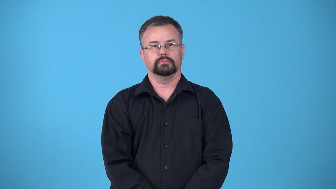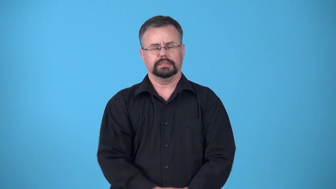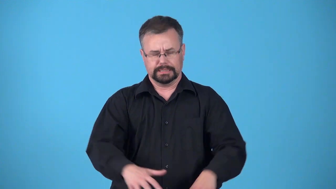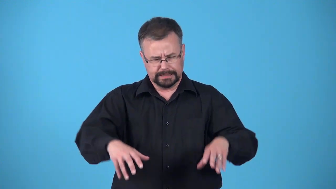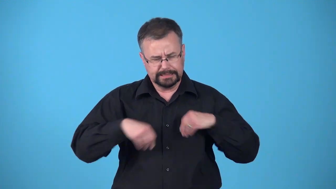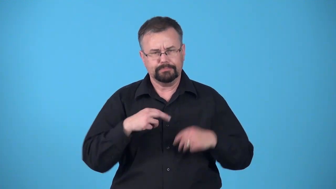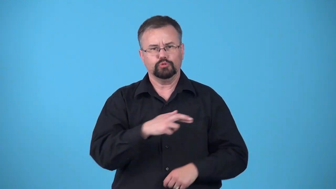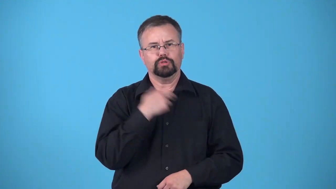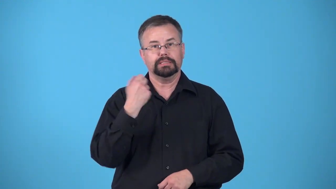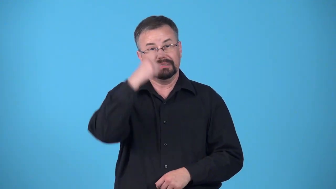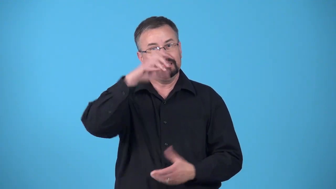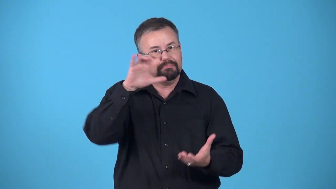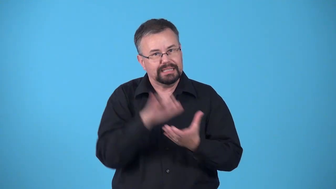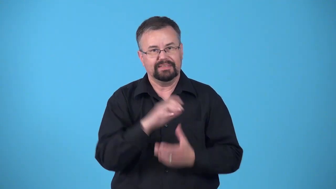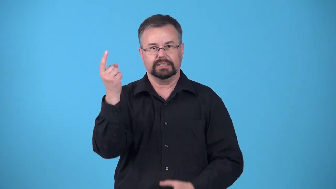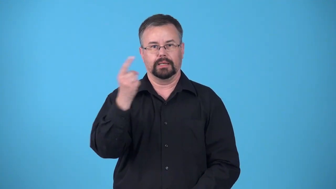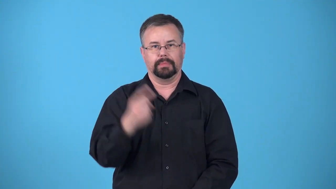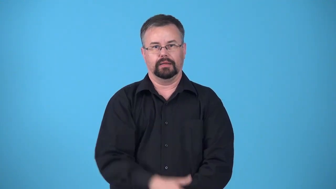stick your neck out